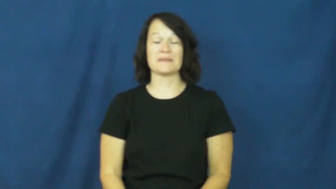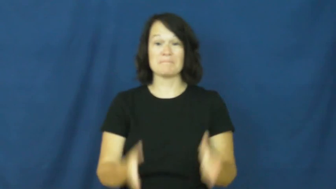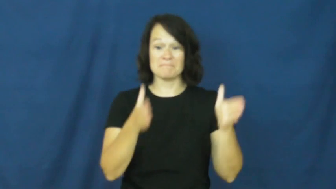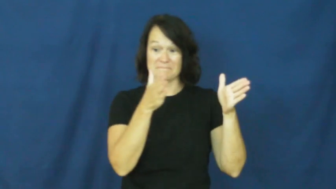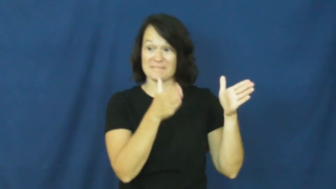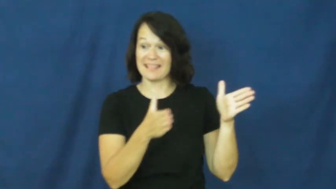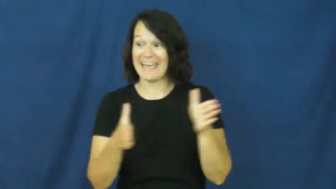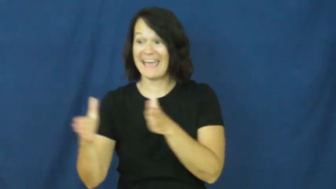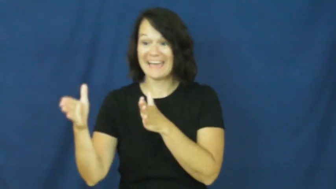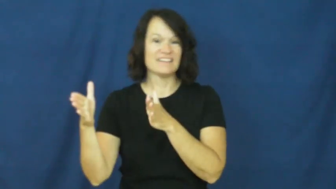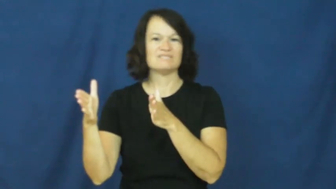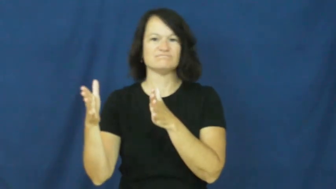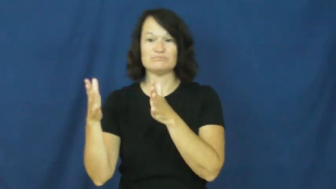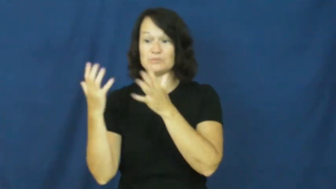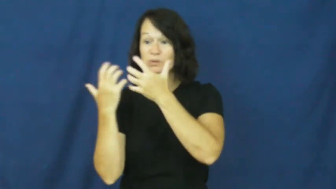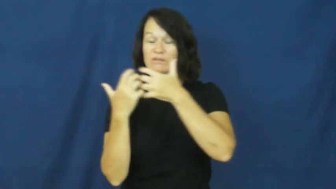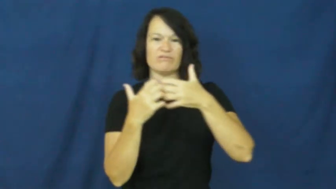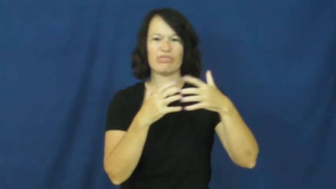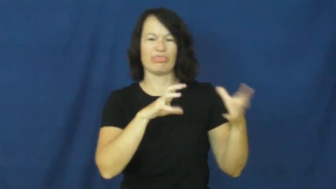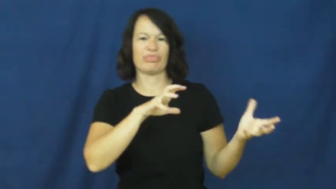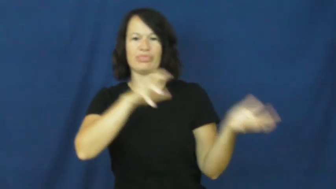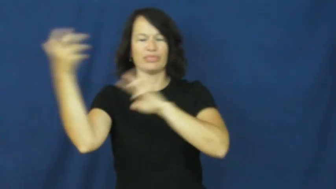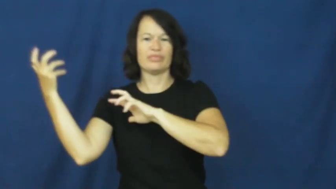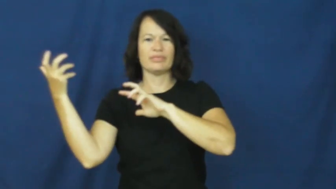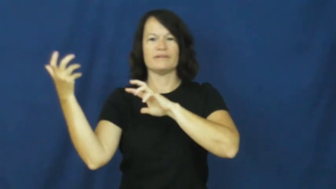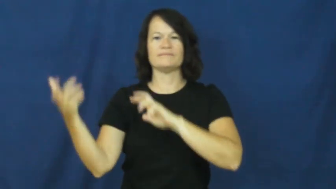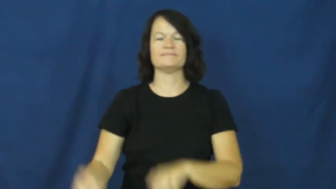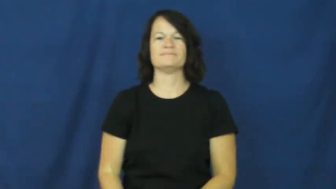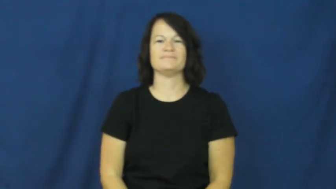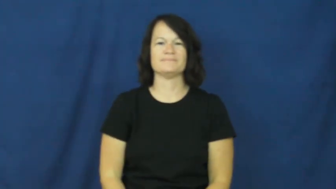bad hair day